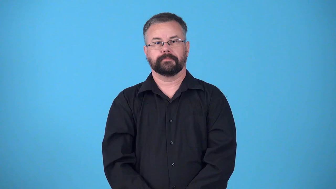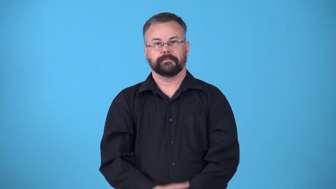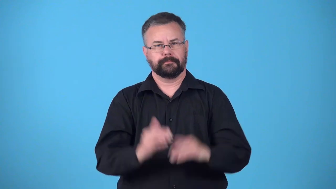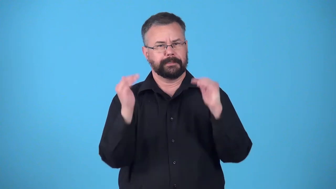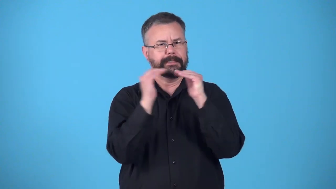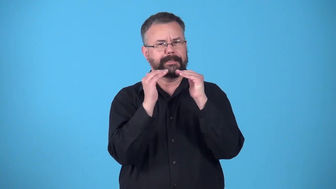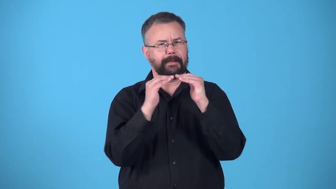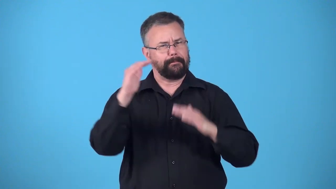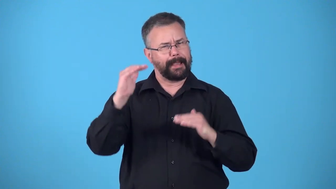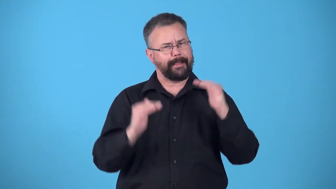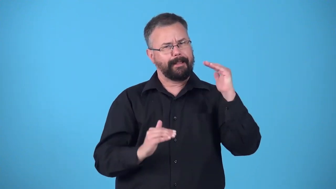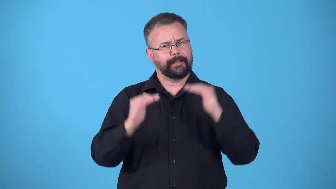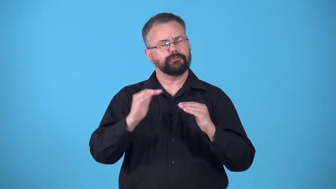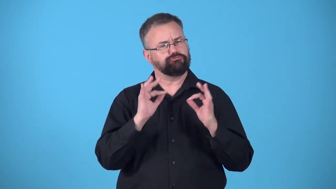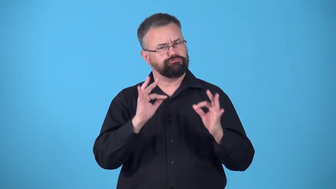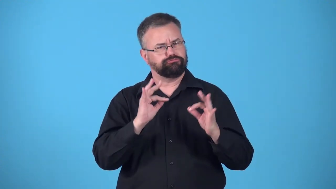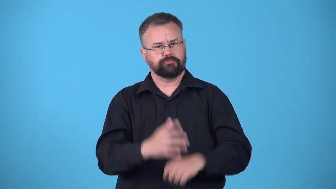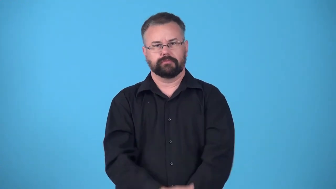average out, balance out